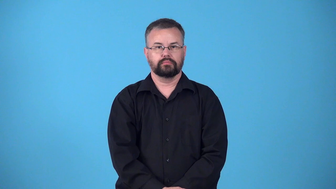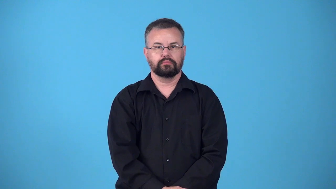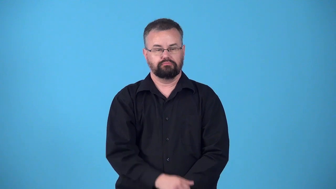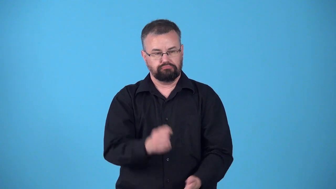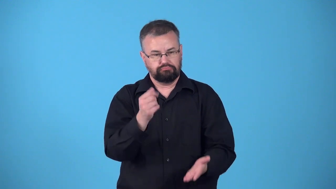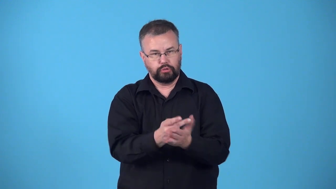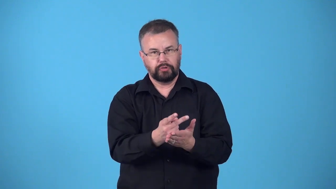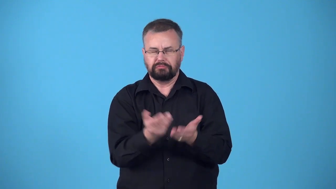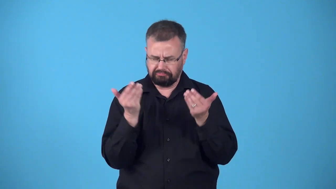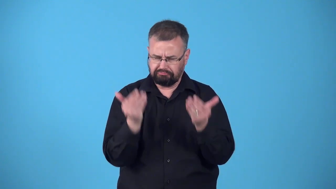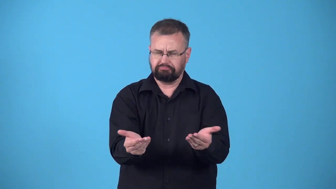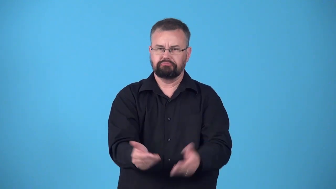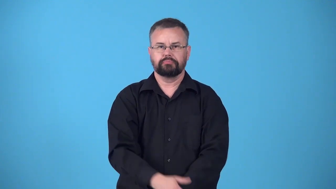give the nod